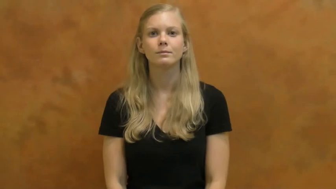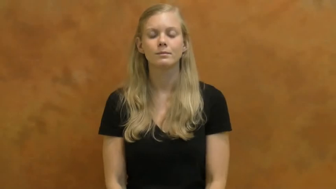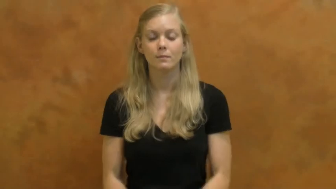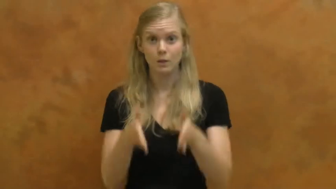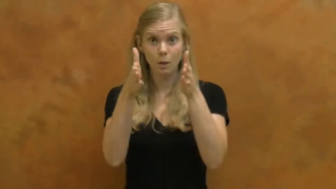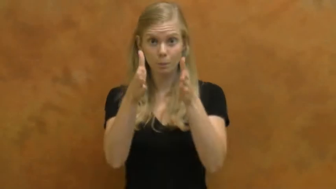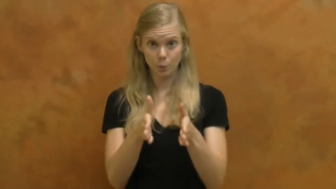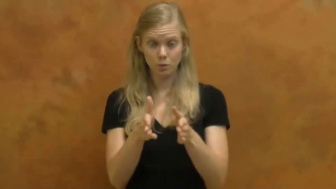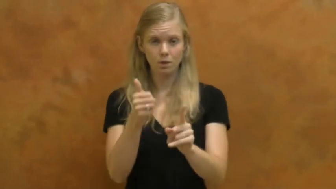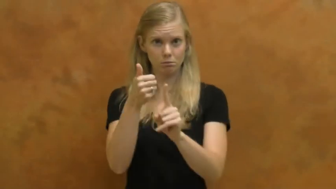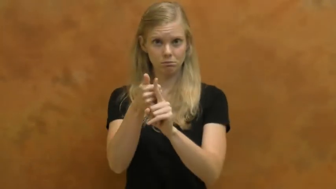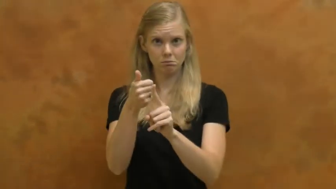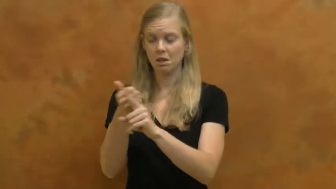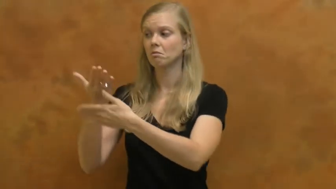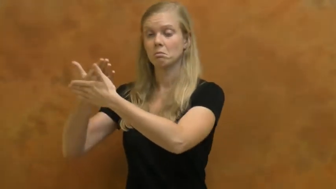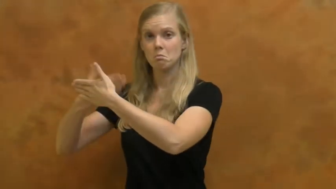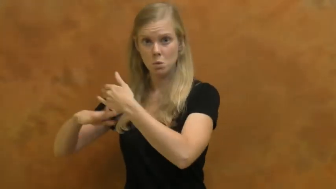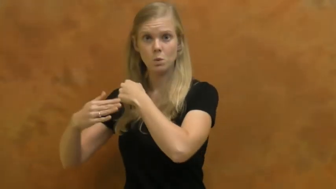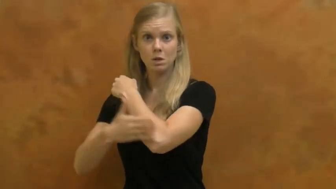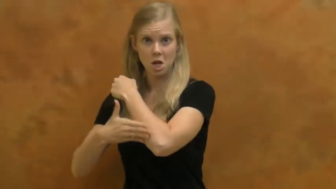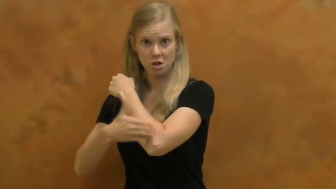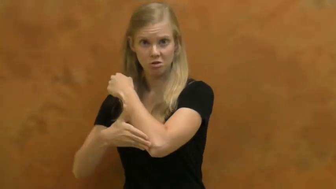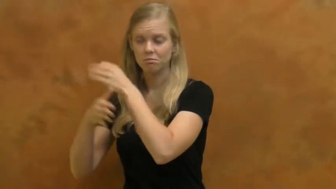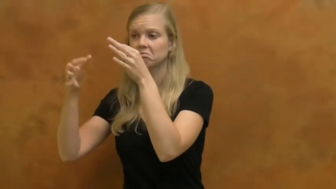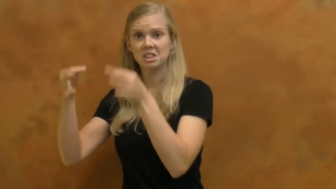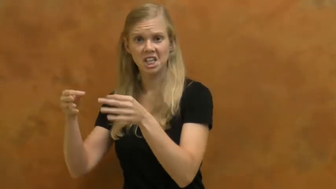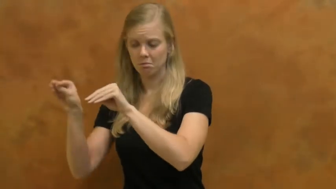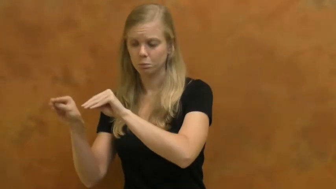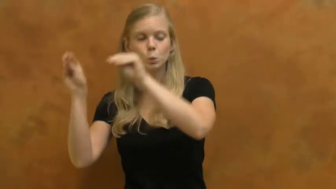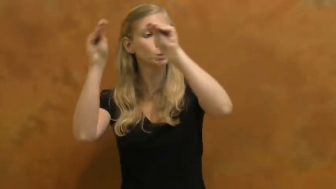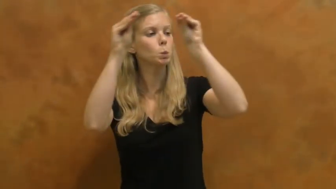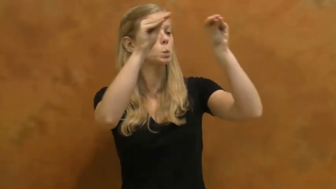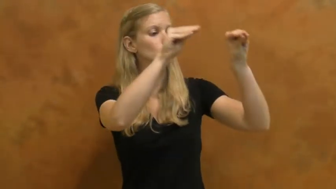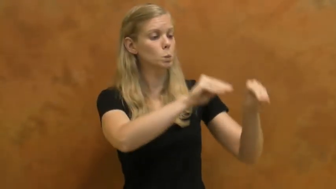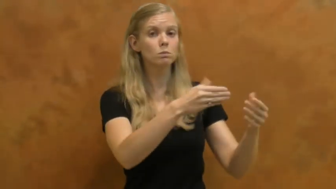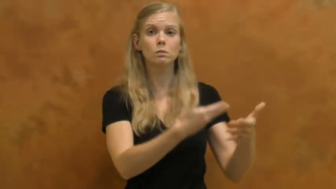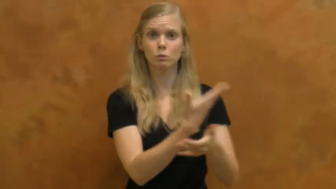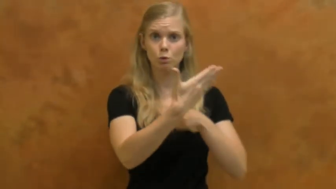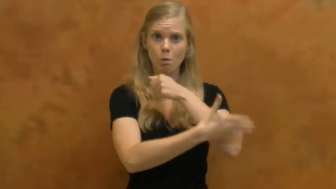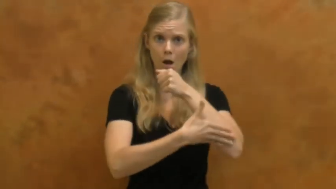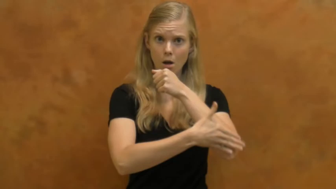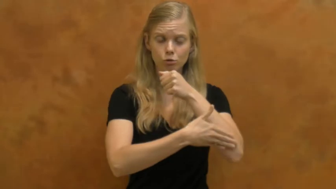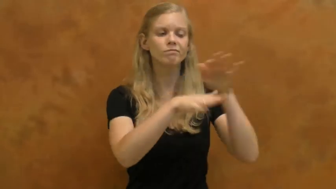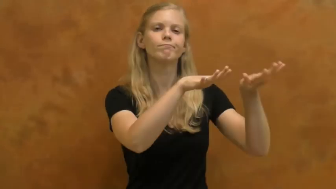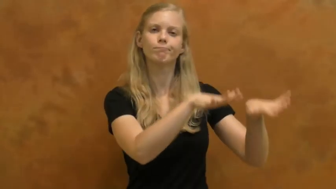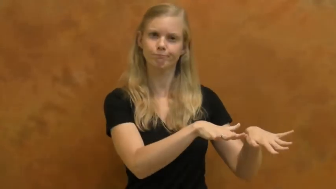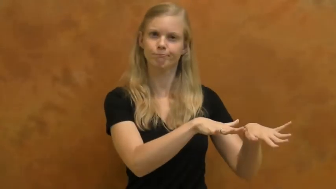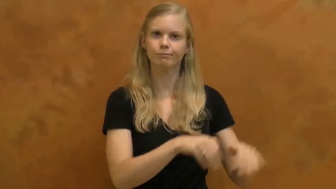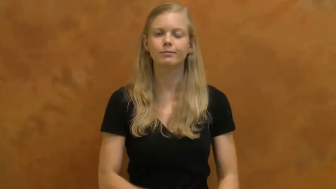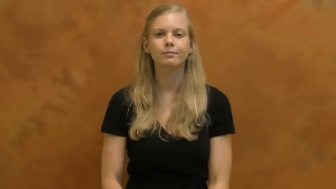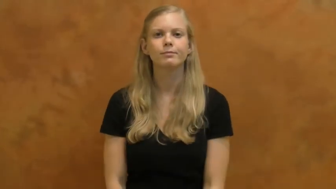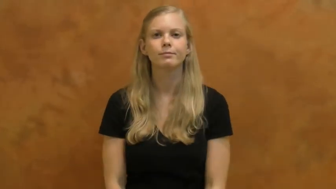immigrant